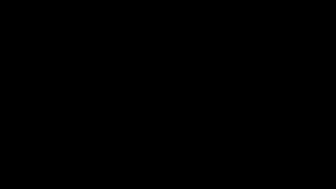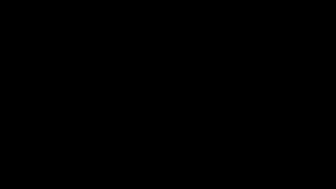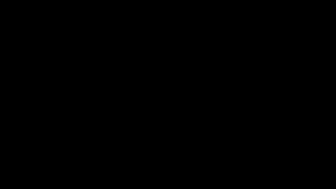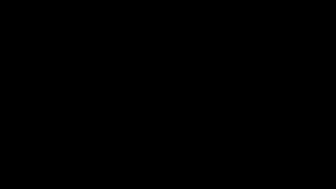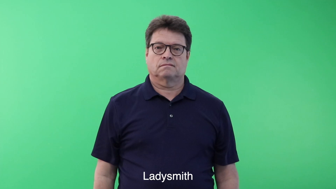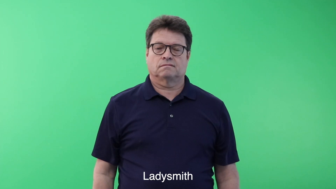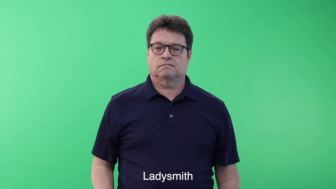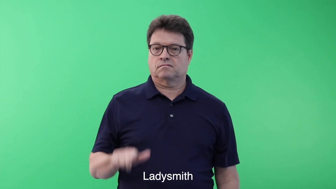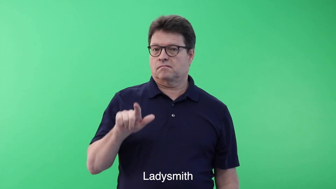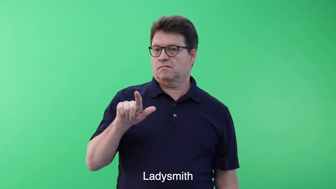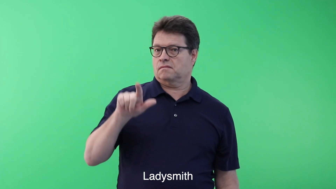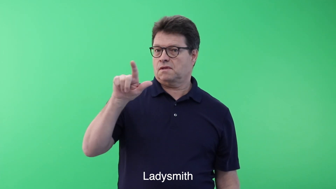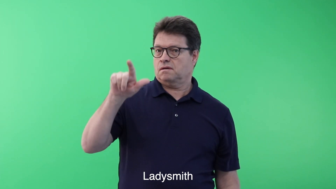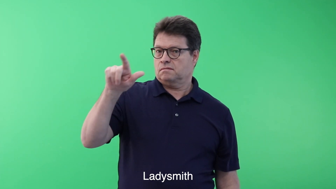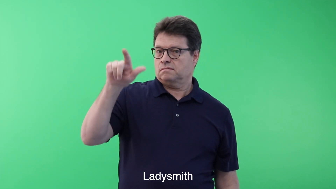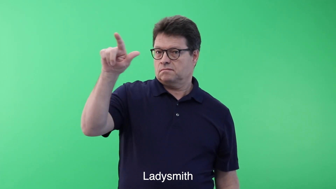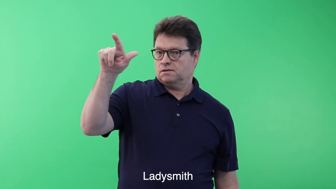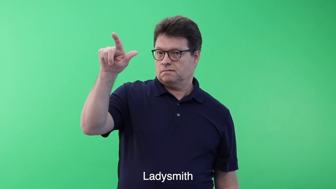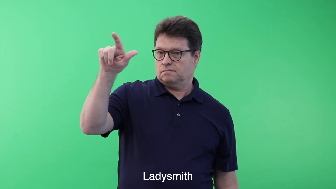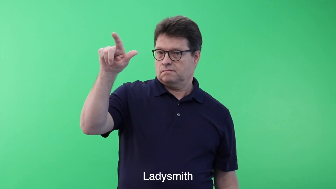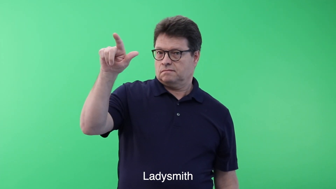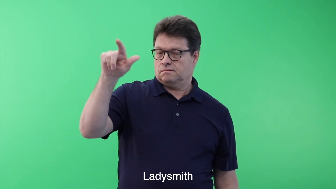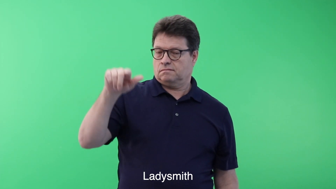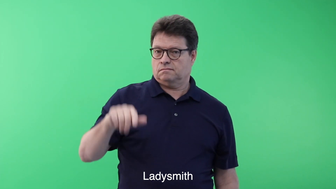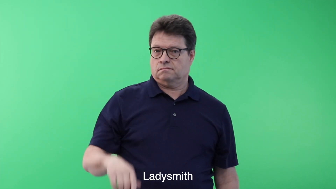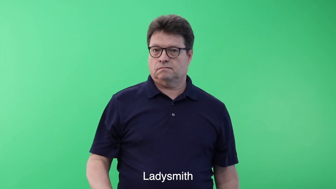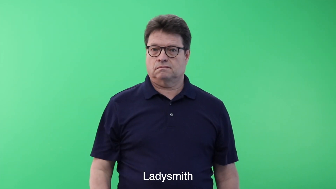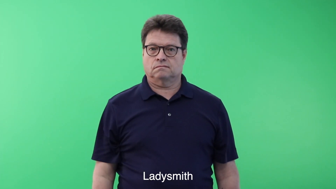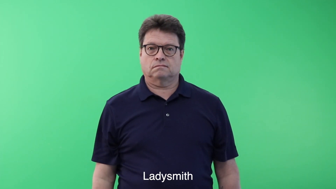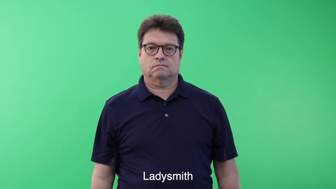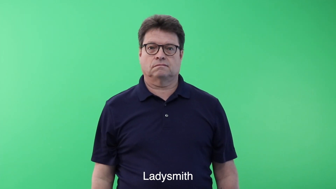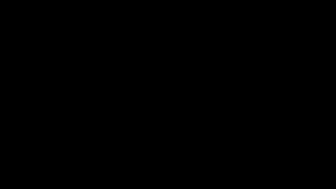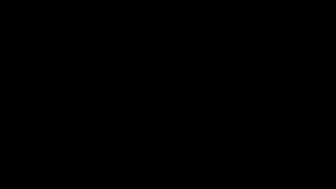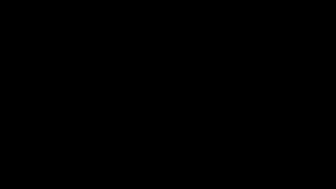Ladysmith